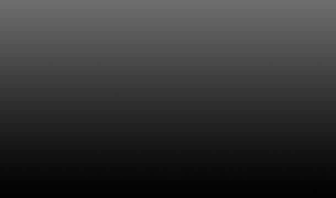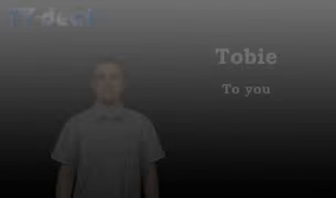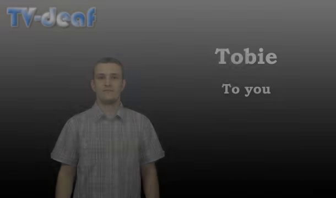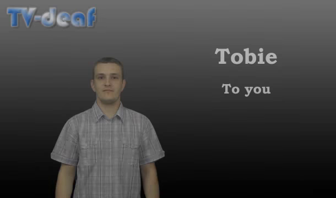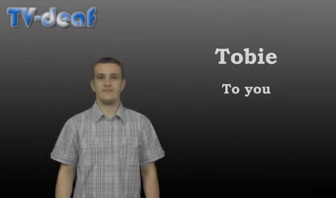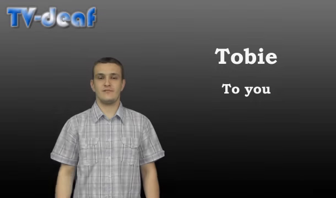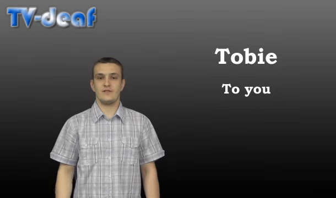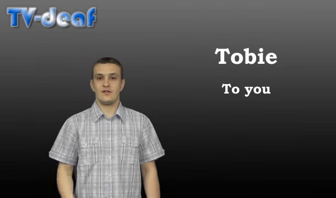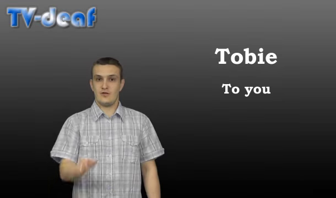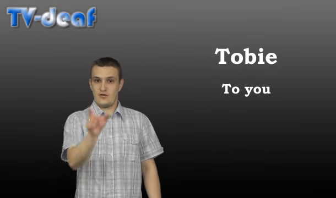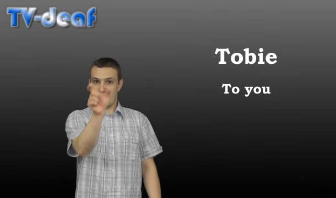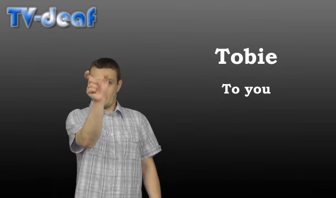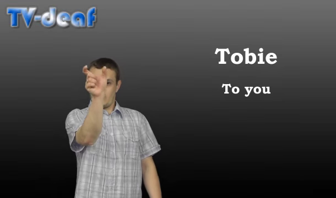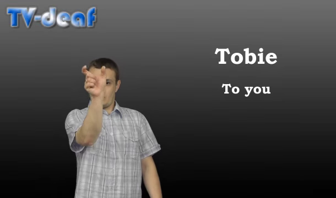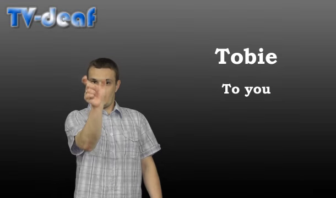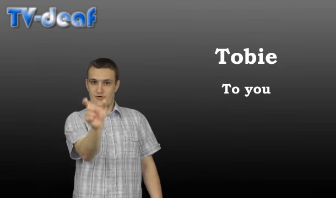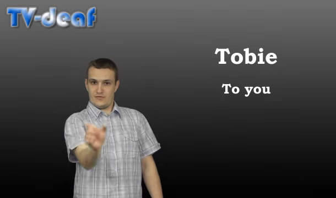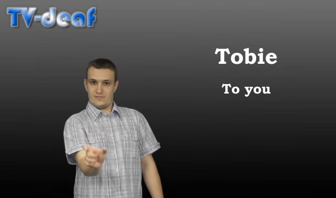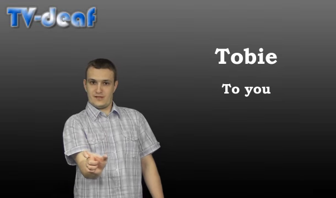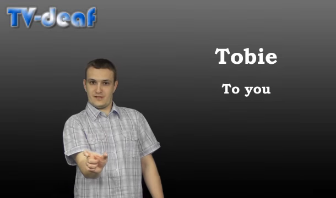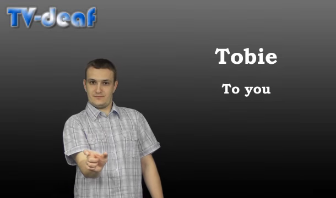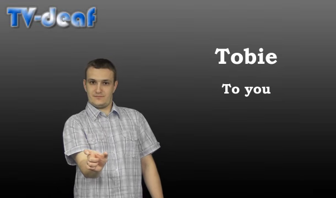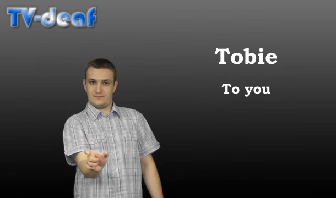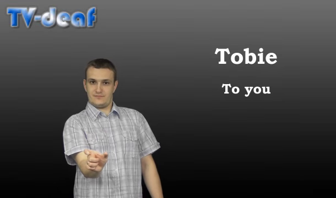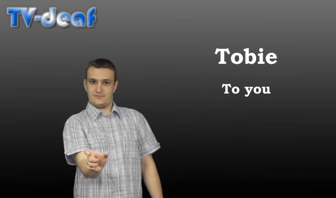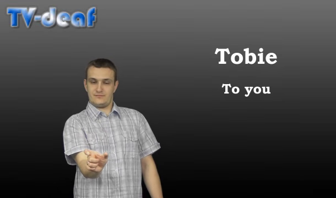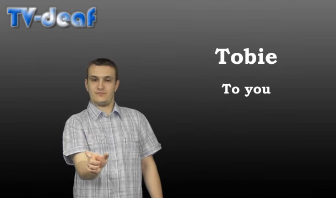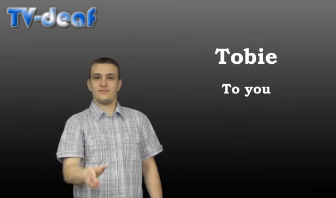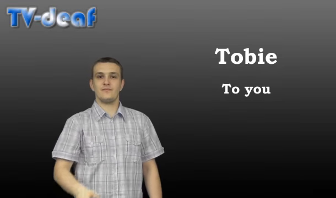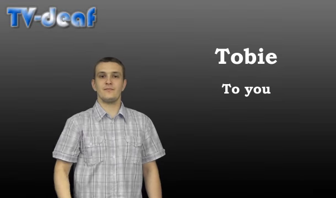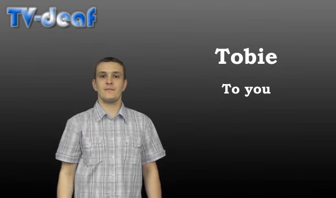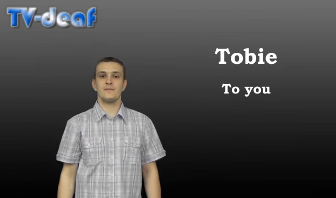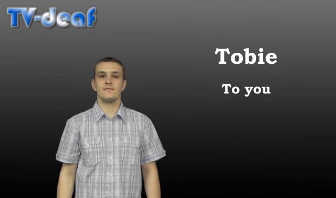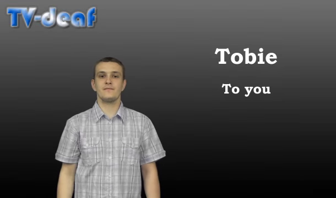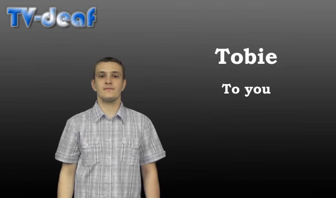To you